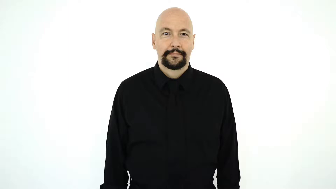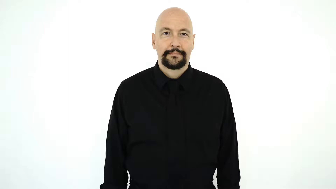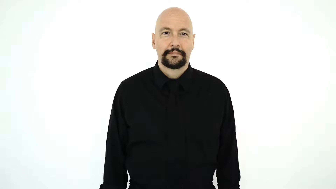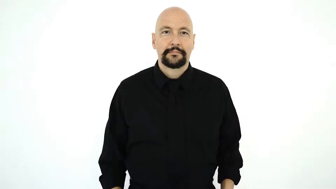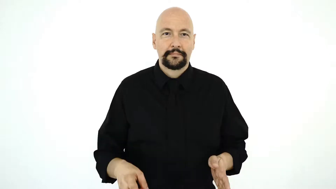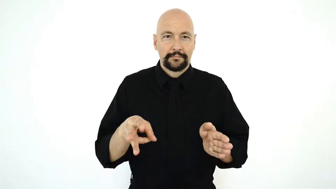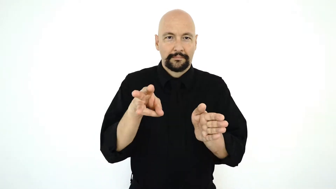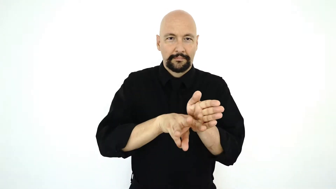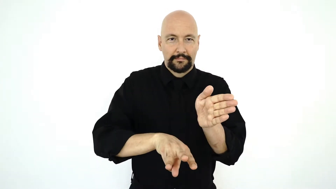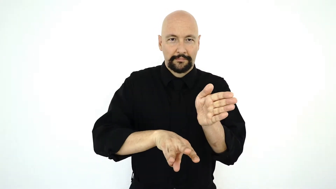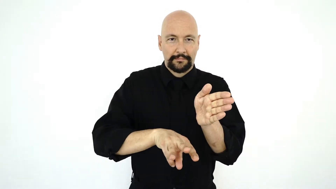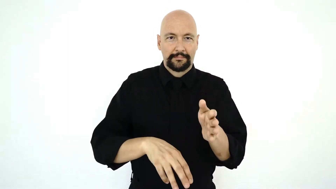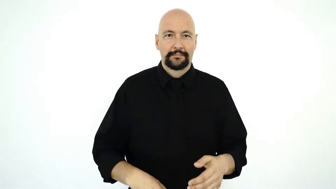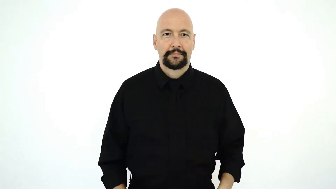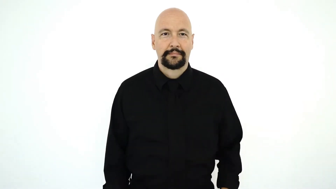WALMART-[initialized-version-of-CHEAP]